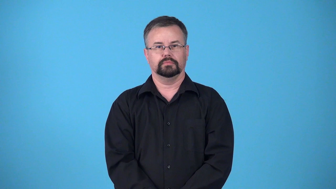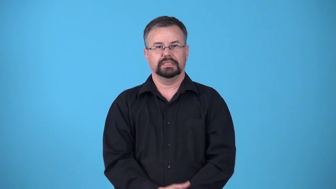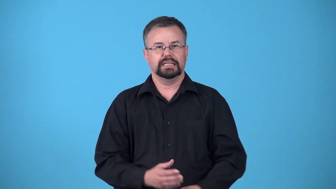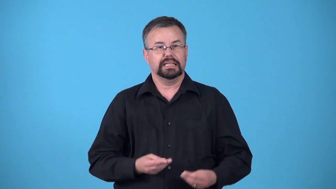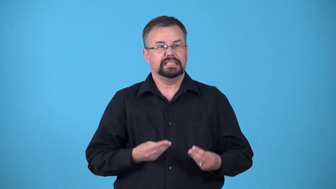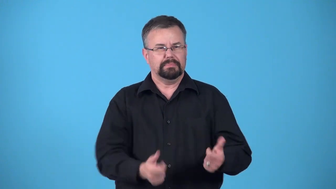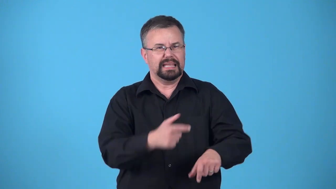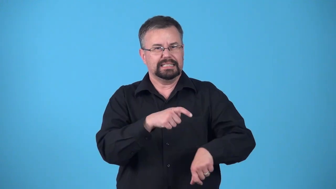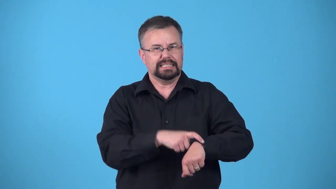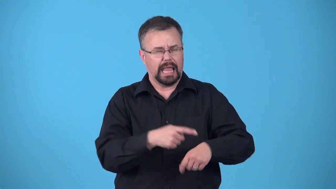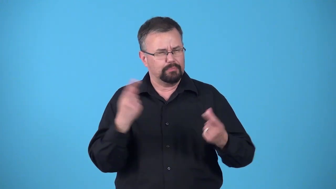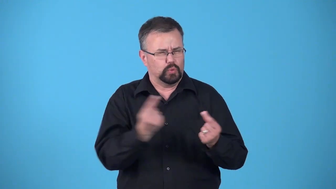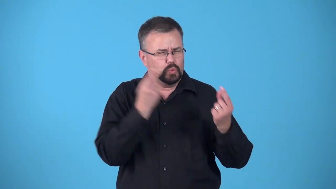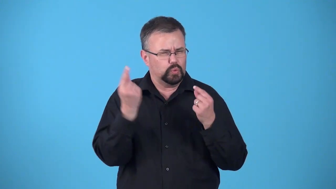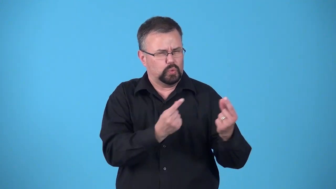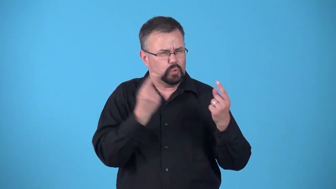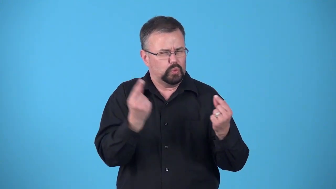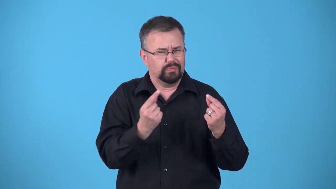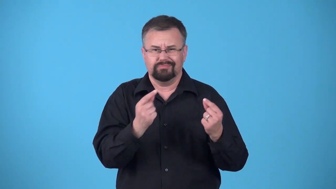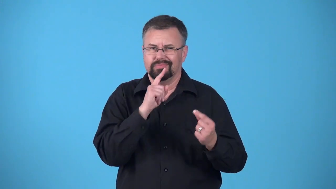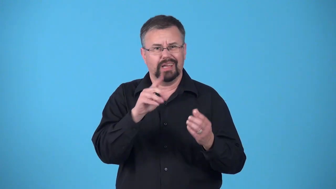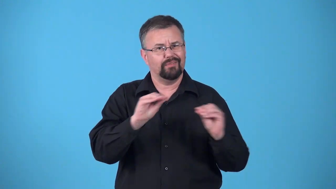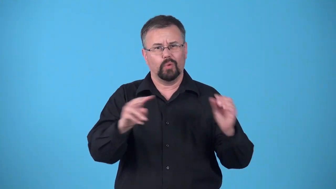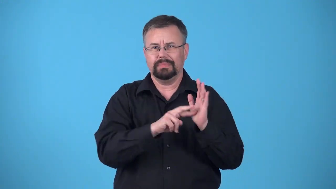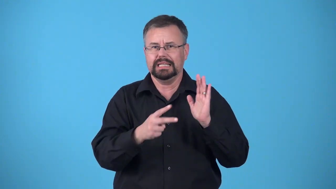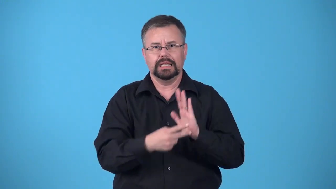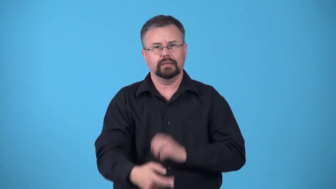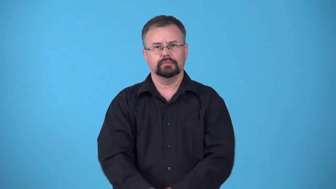spin your wheels